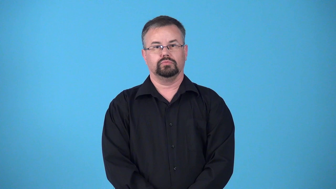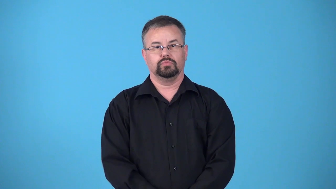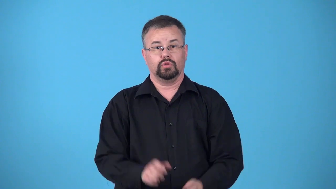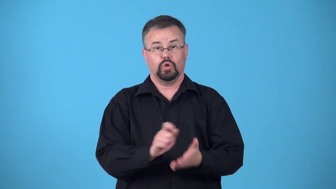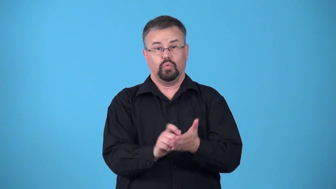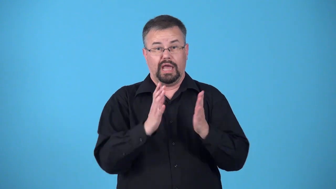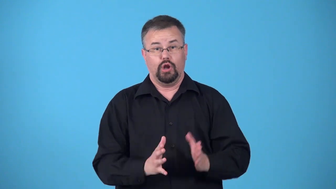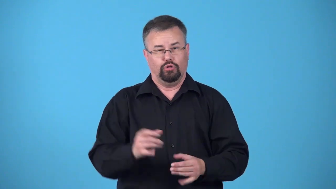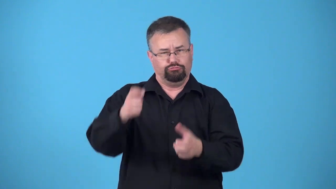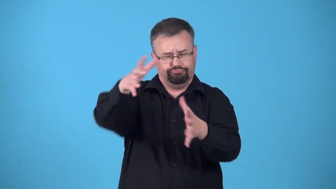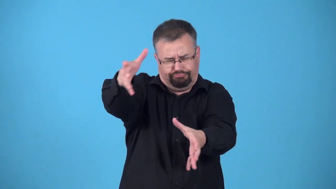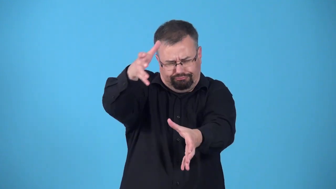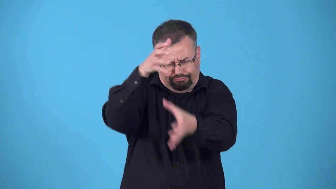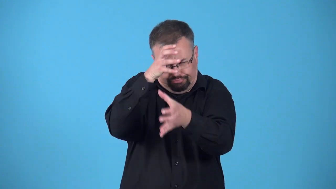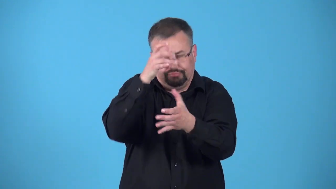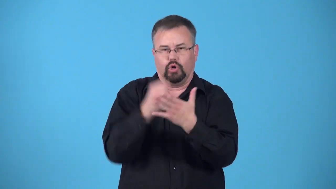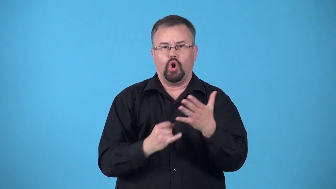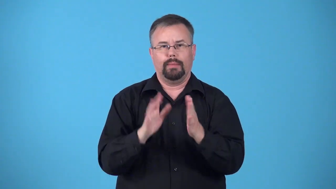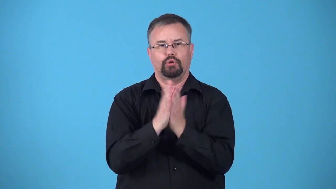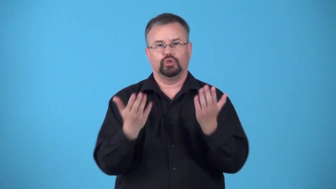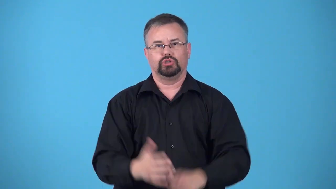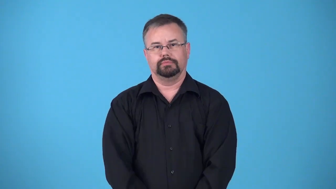man of letters